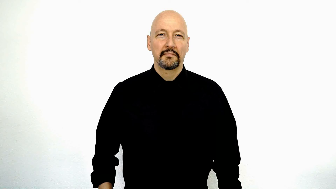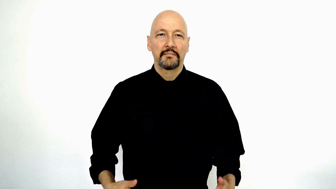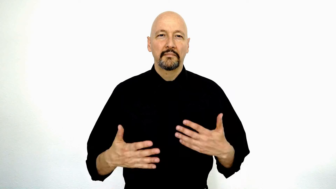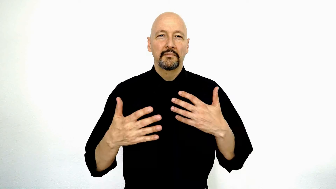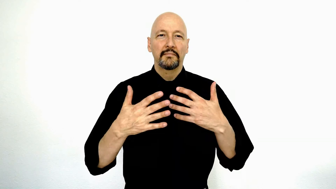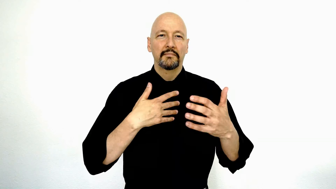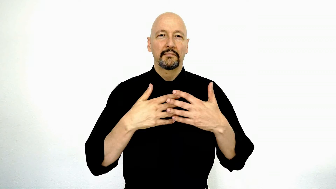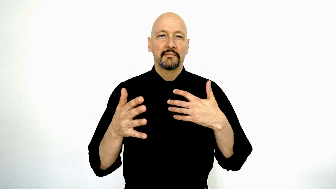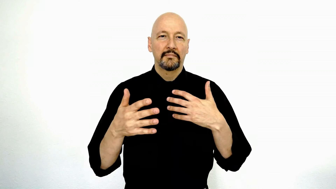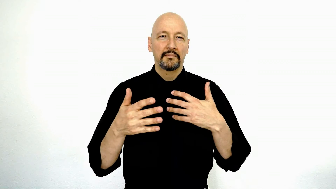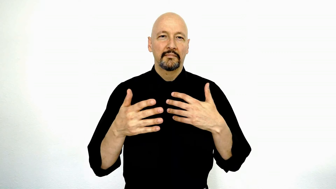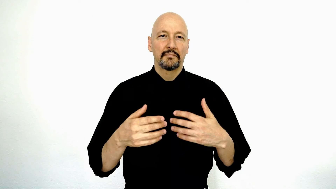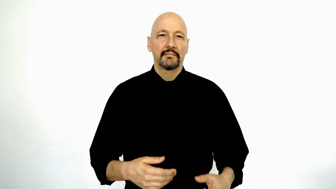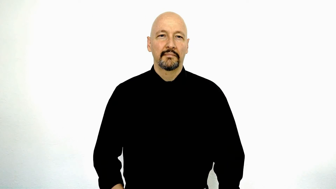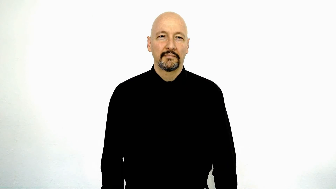WHATEVER / regardless / doesn't matter / anyway / that's immaterial / that's not important